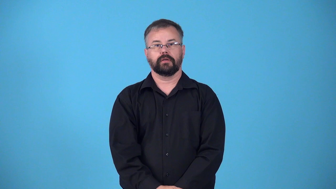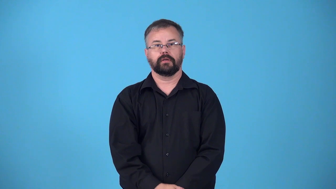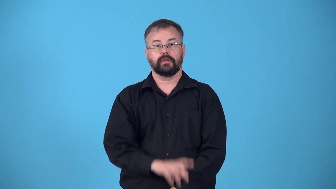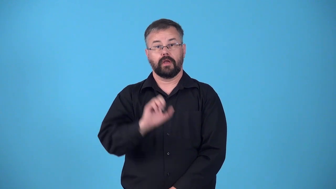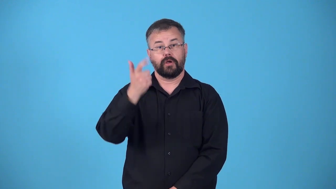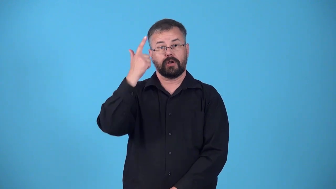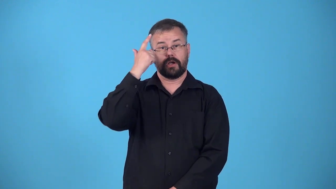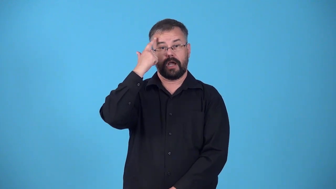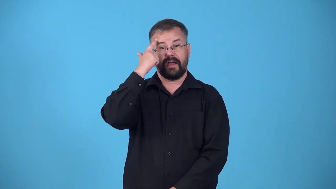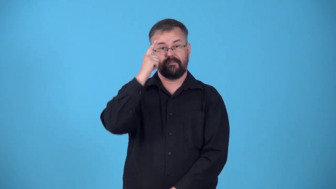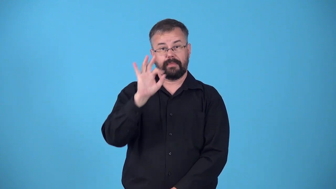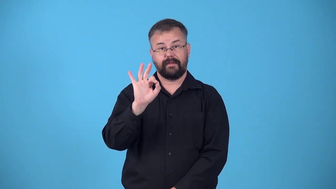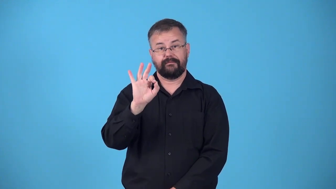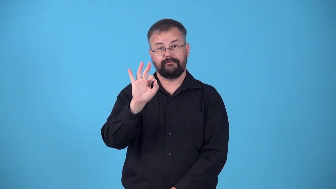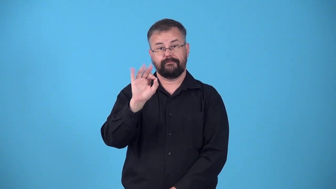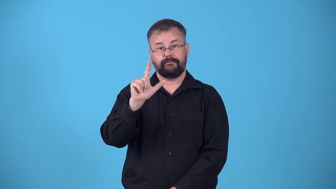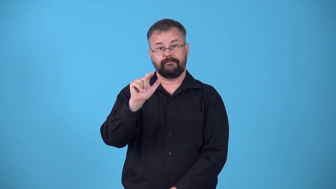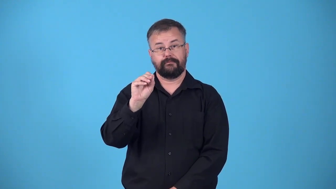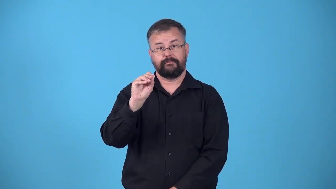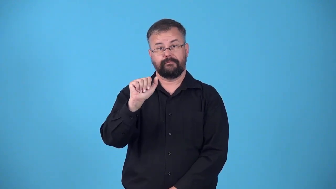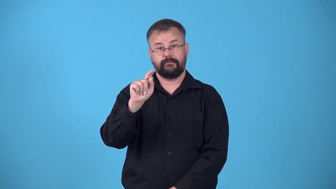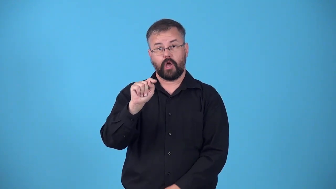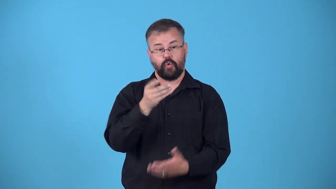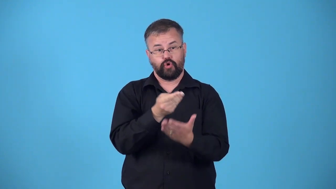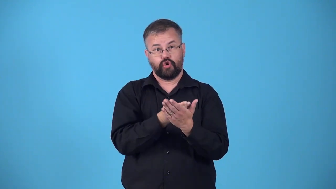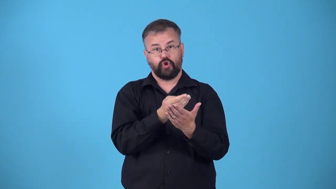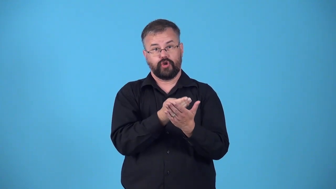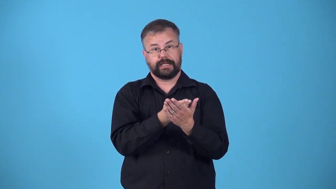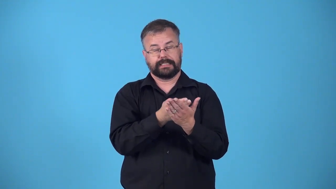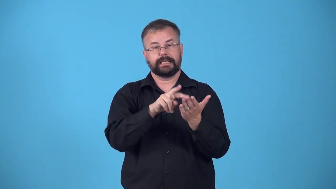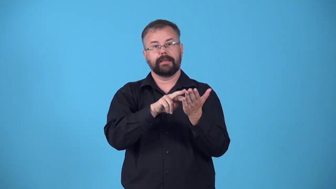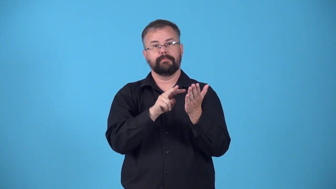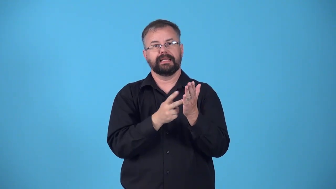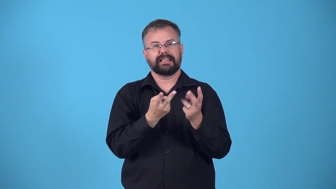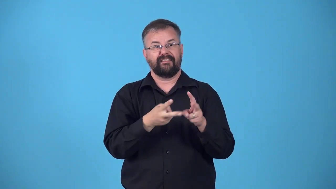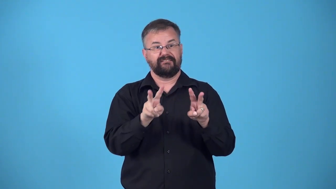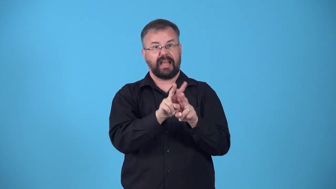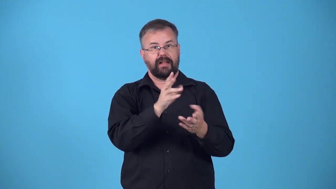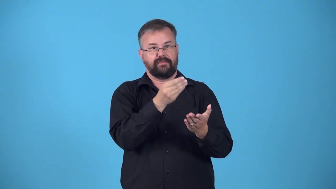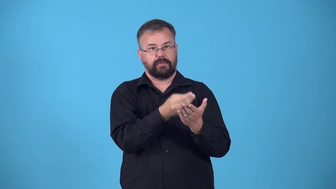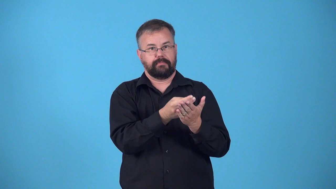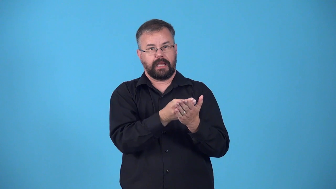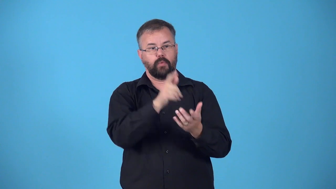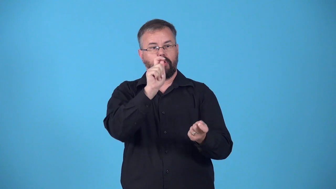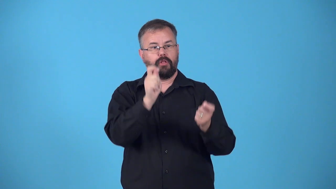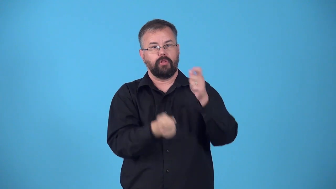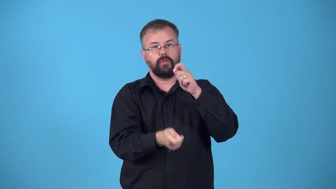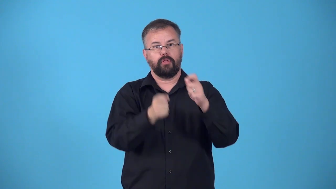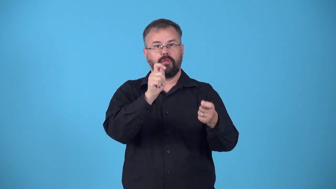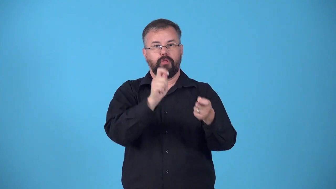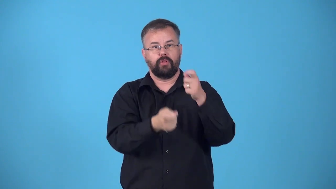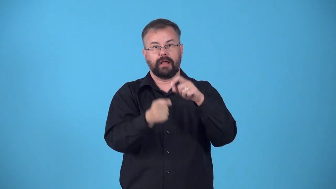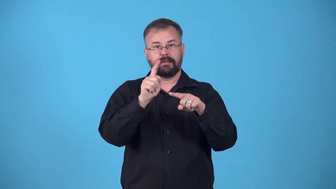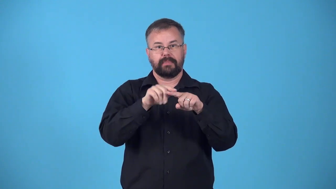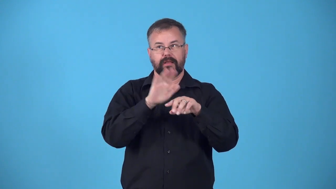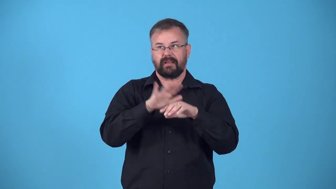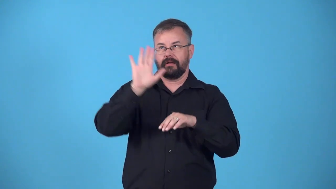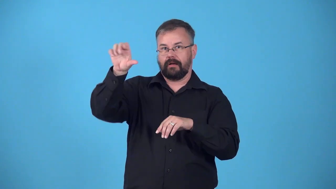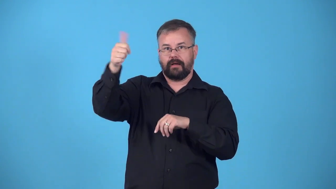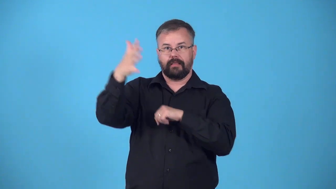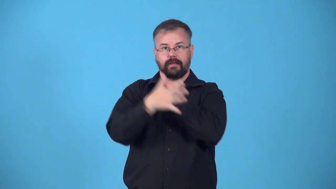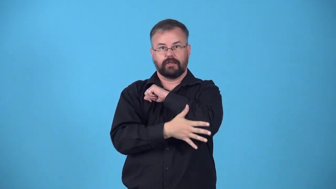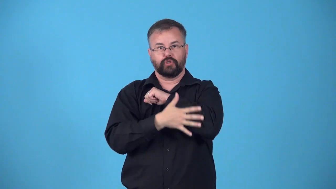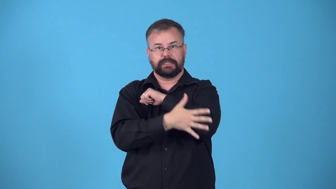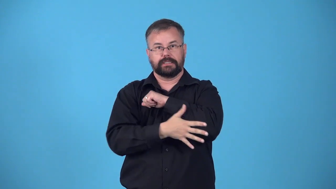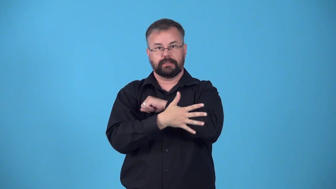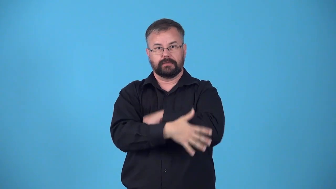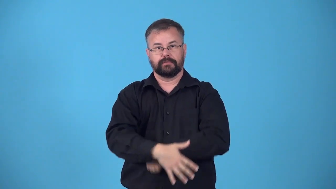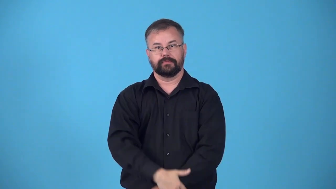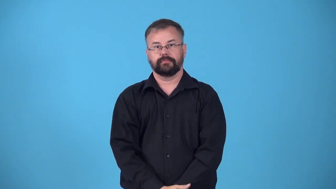float